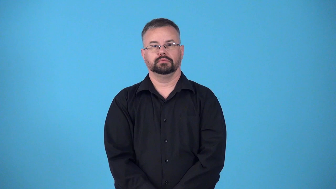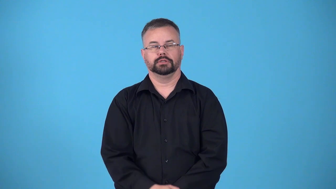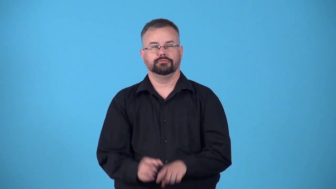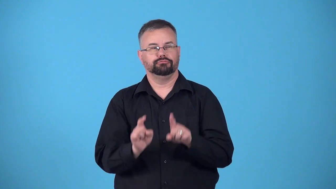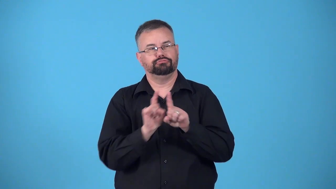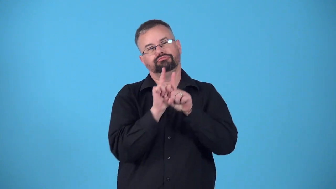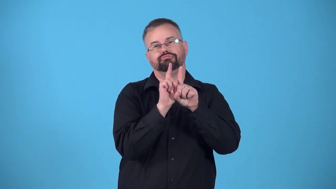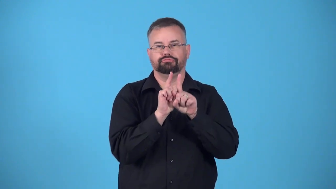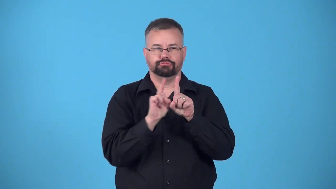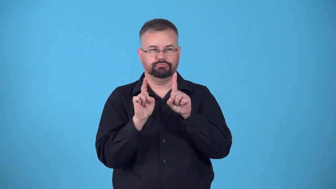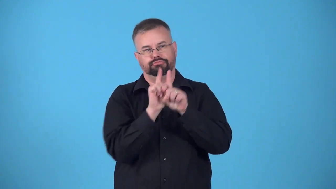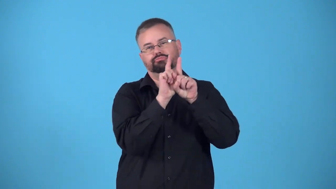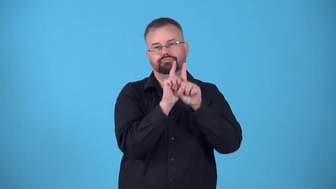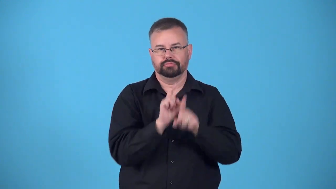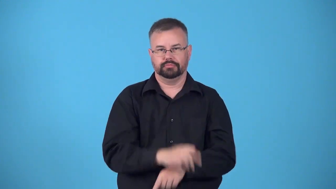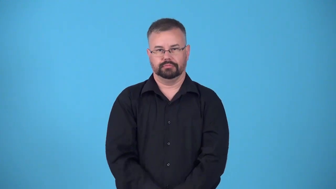bump up against